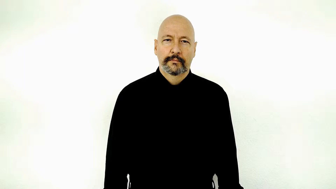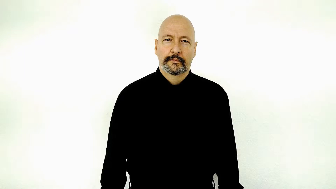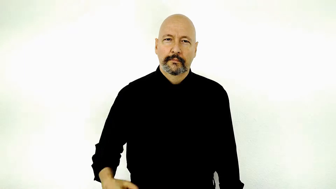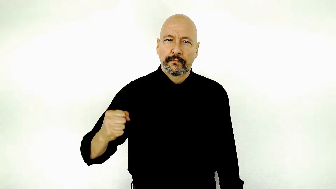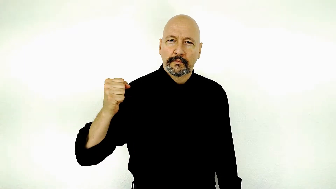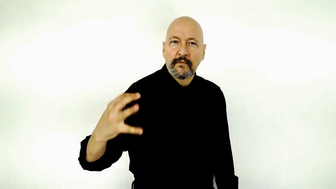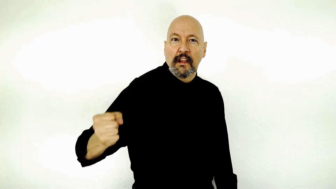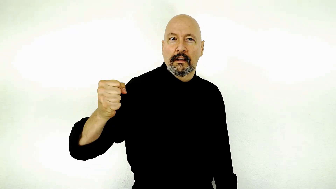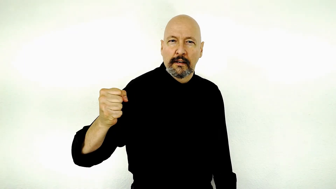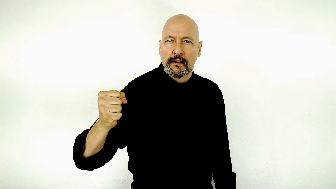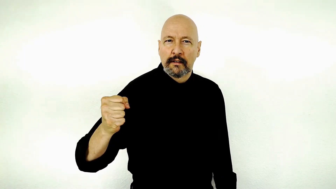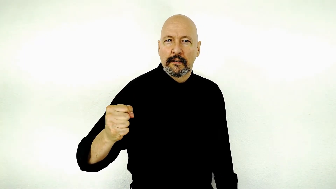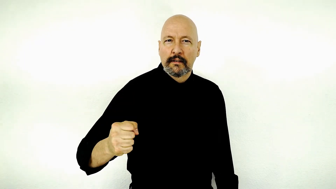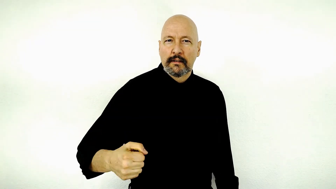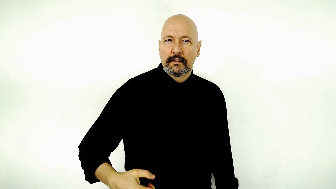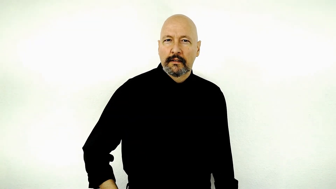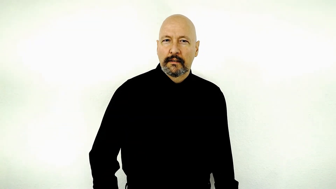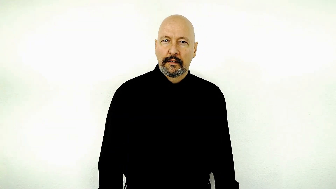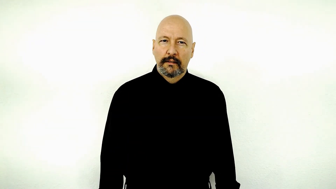articulate-signing / fluent signing / fluent ASL / skilled signer [1h-version]